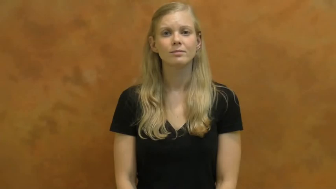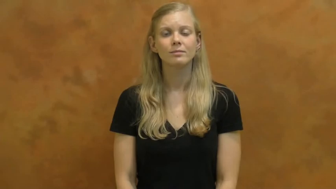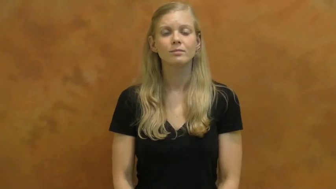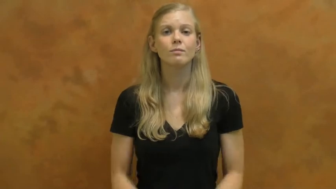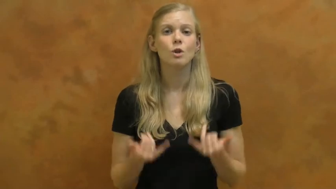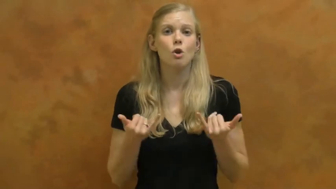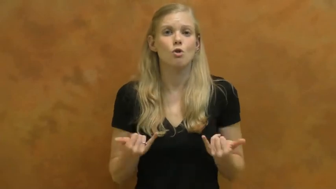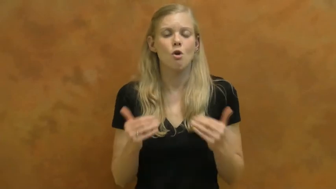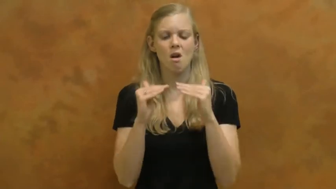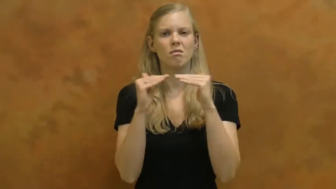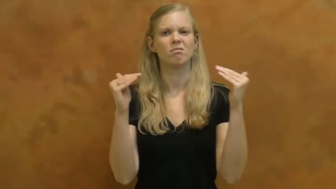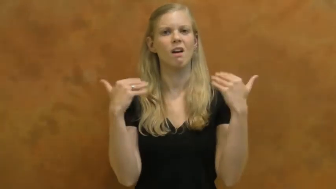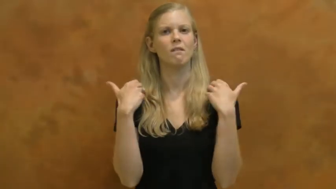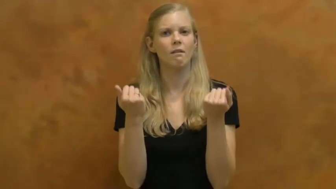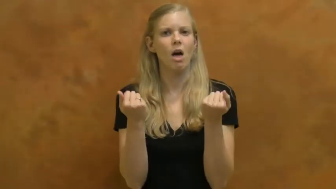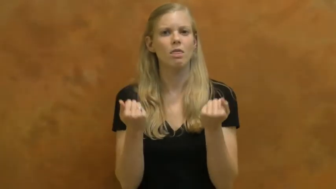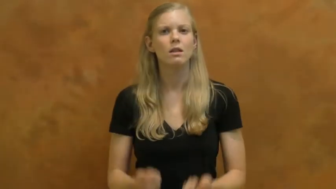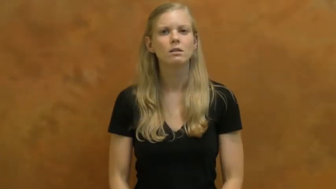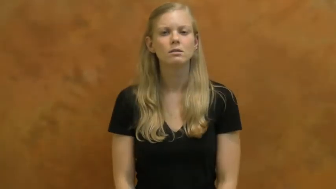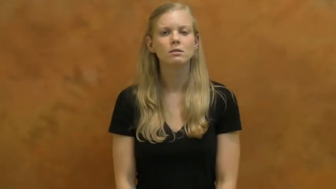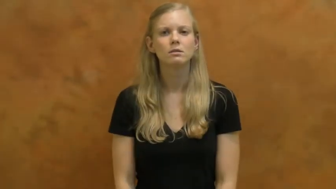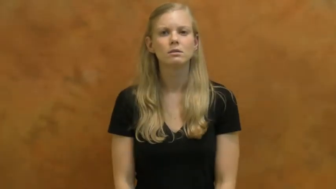health status